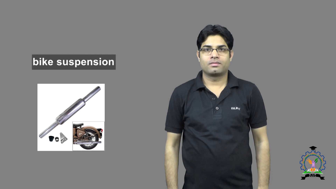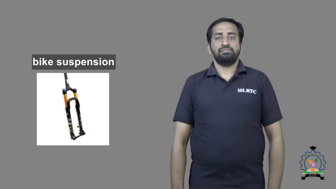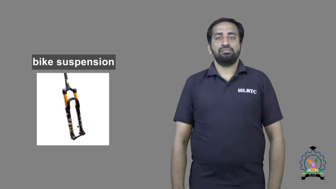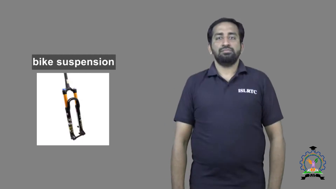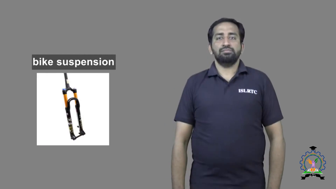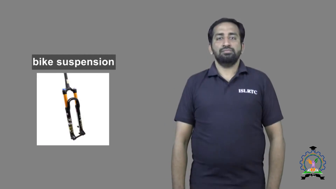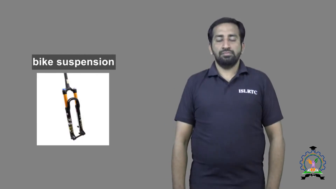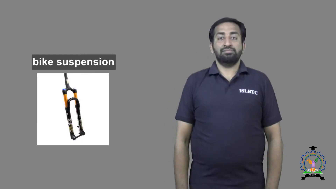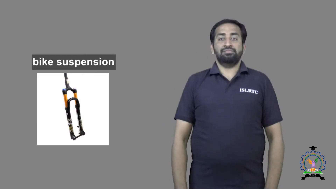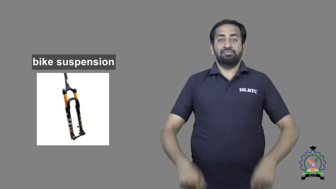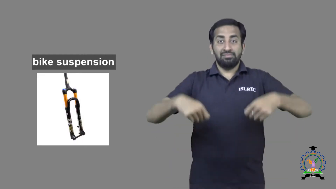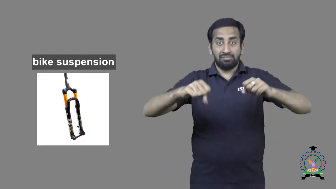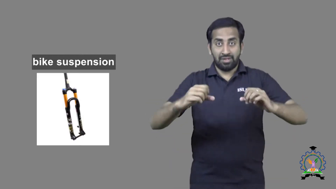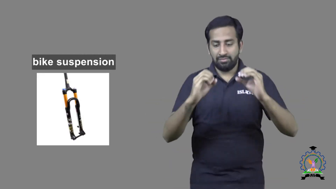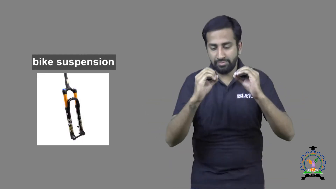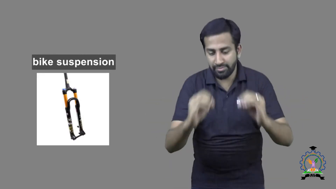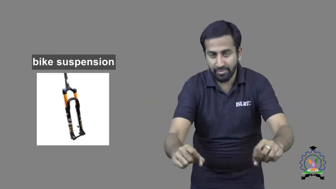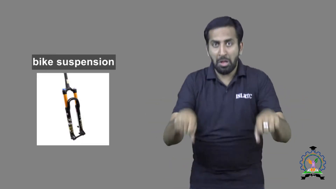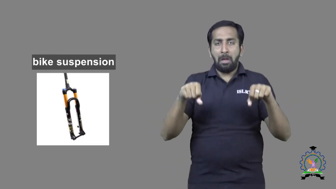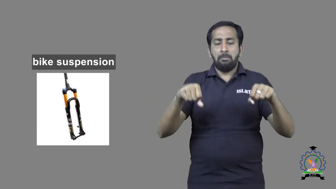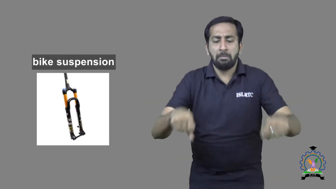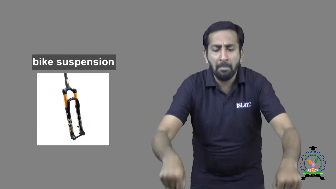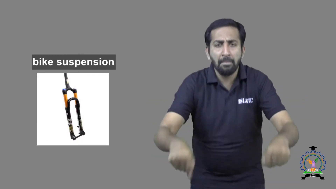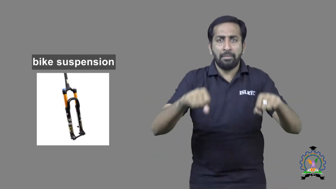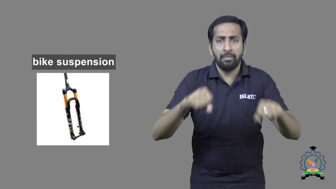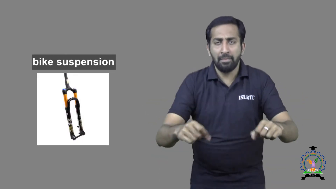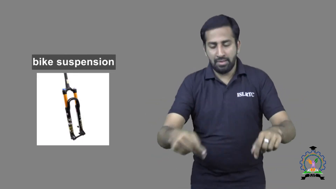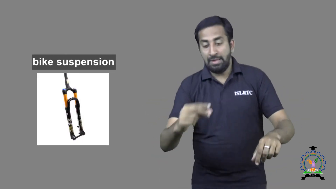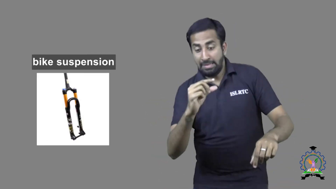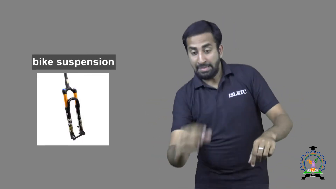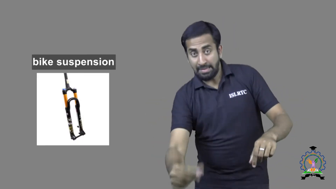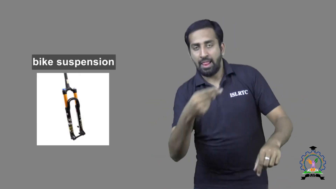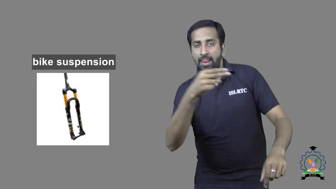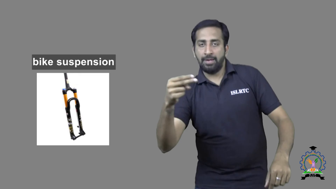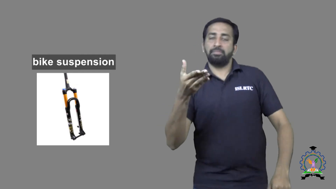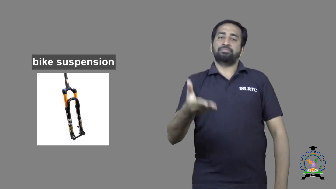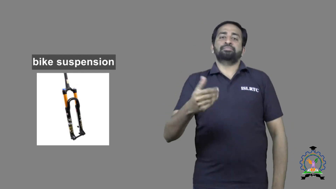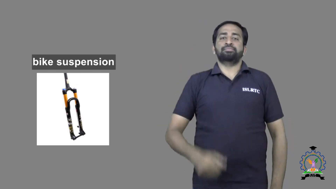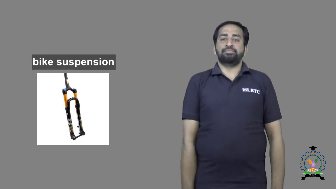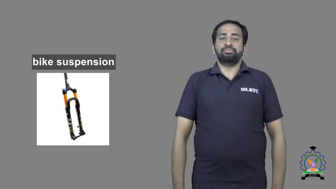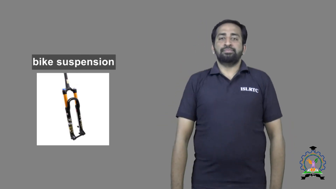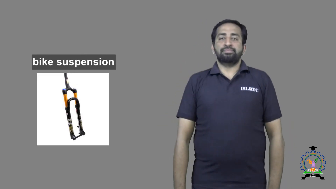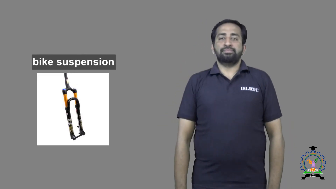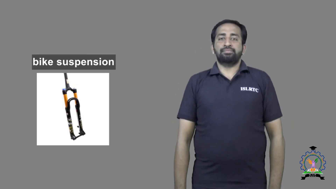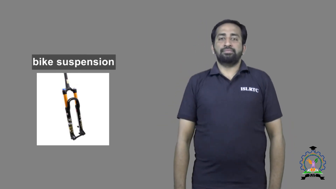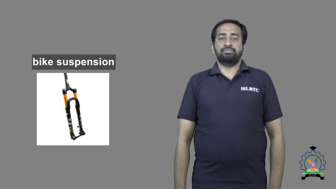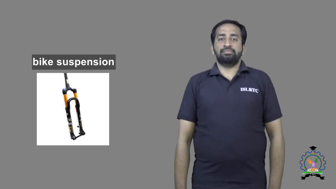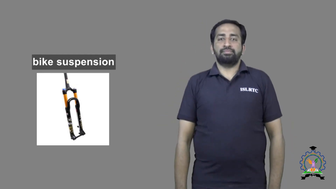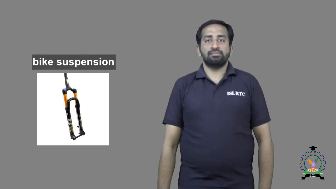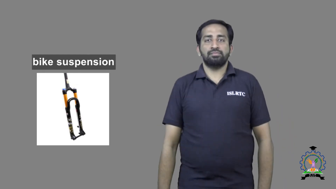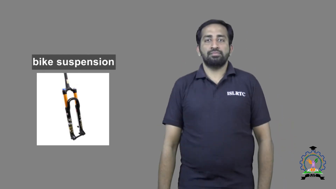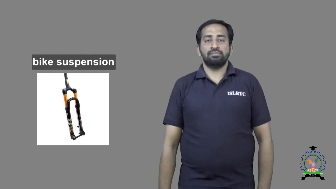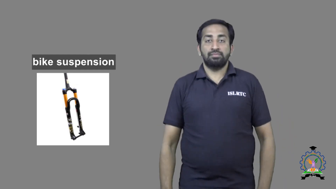bike suspension 1